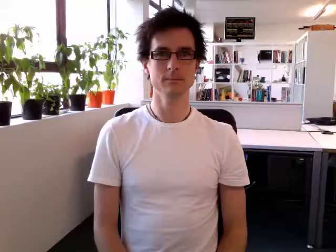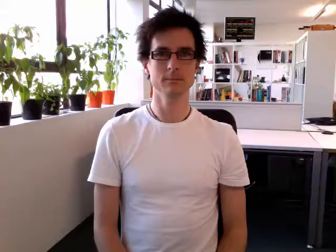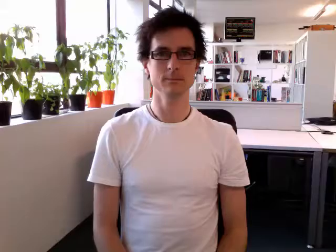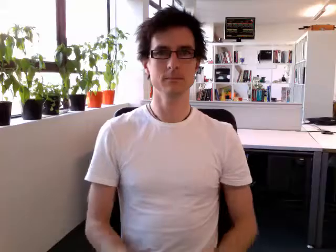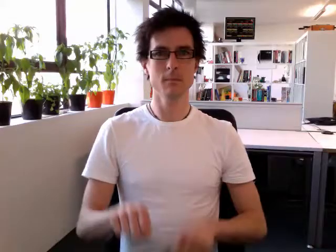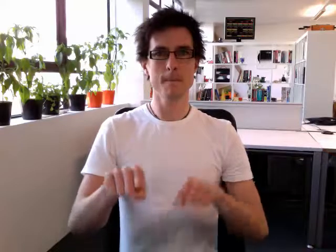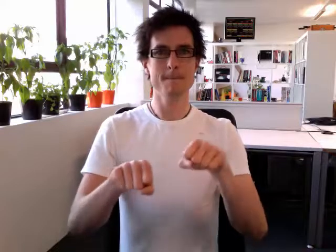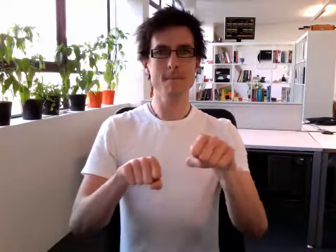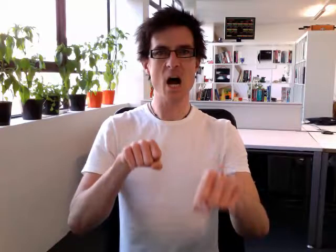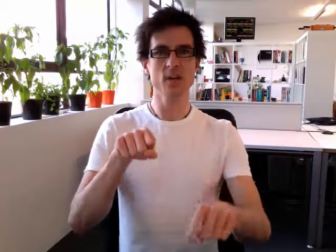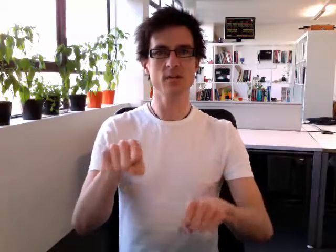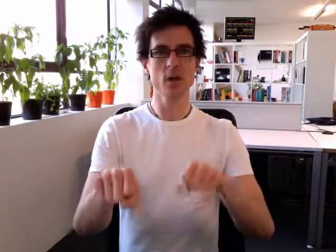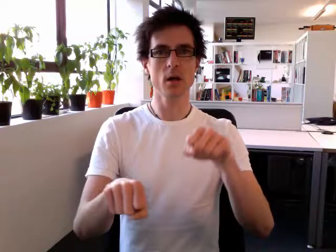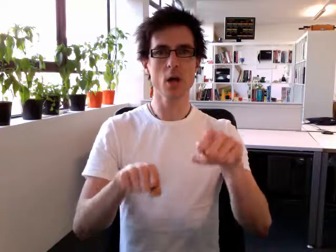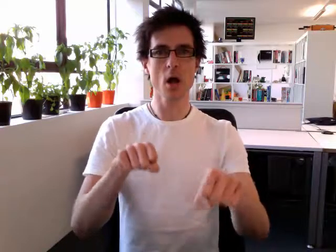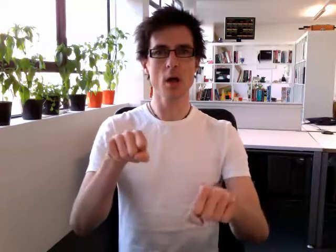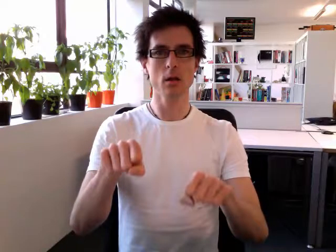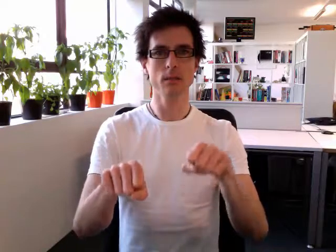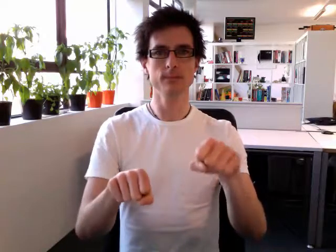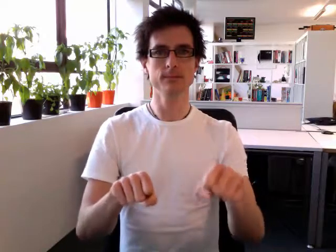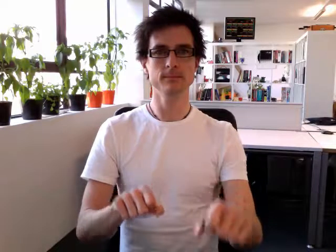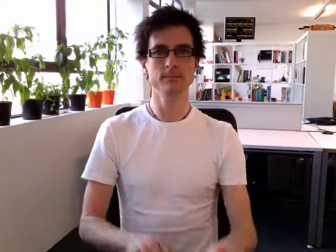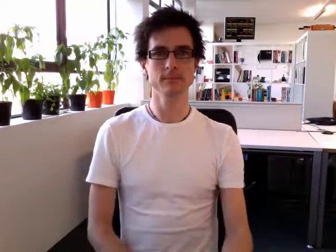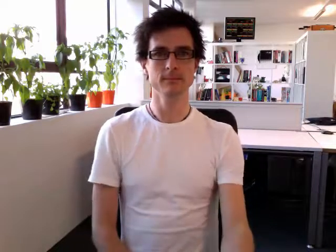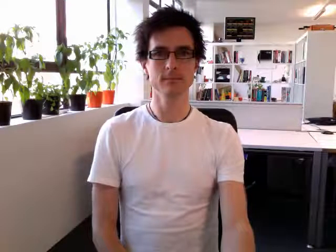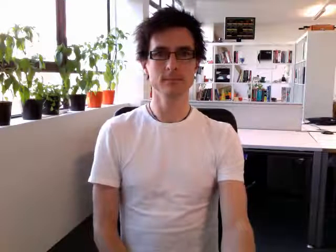bicycle